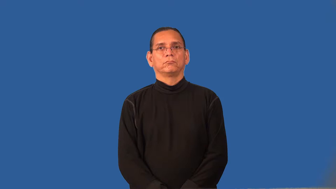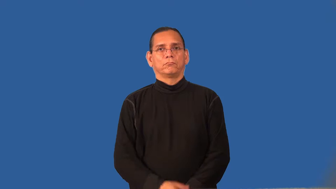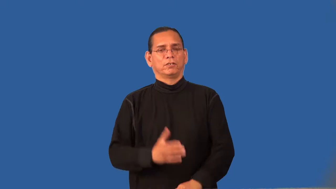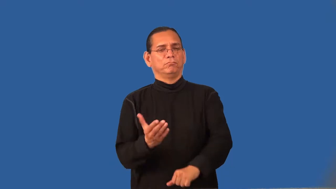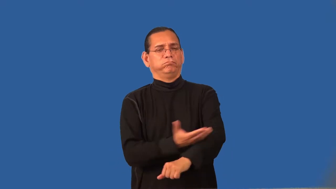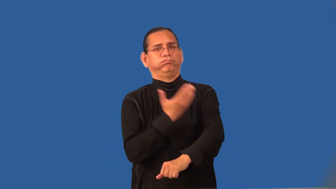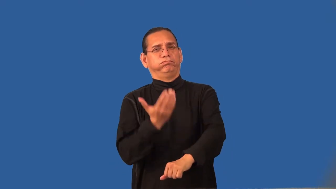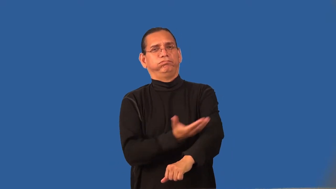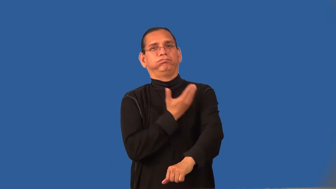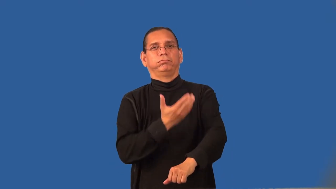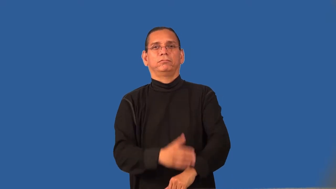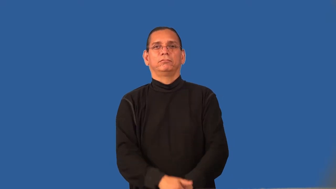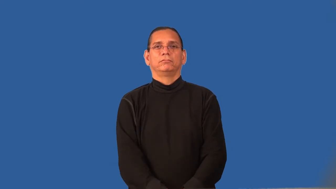refurbish